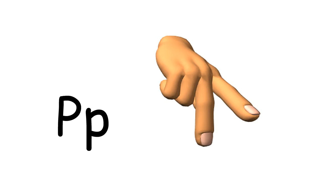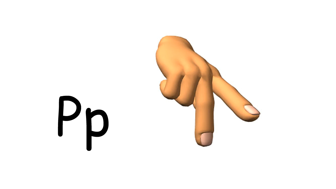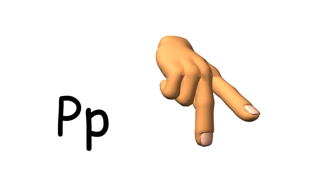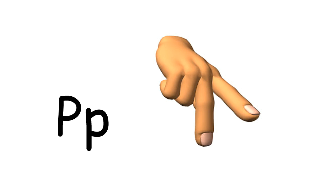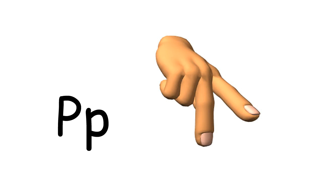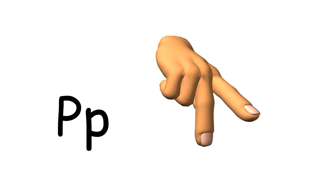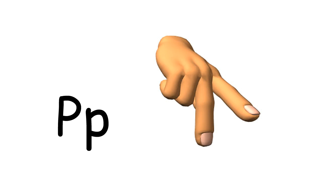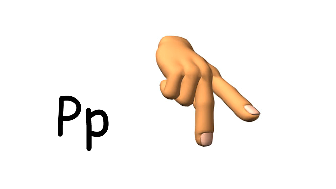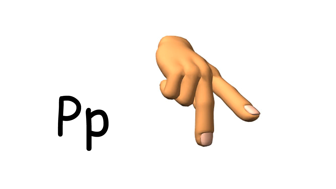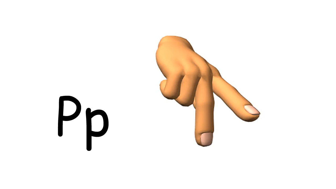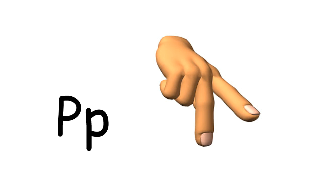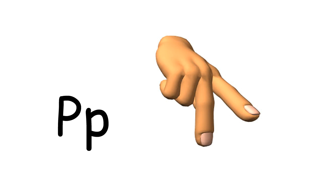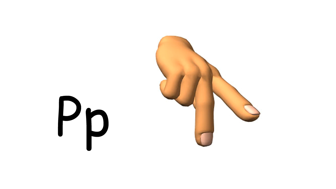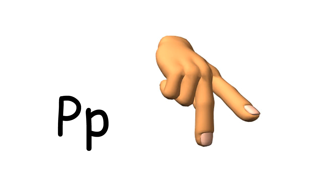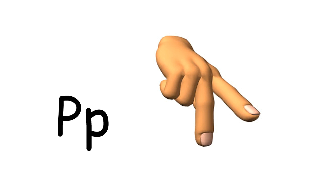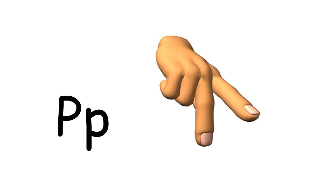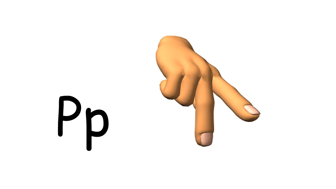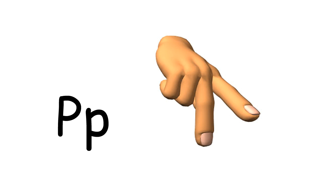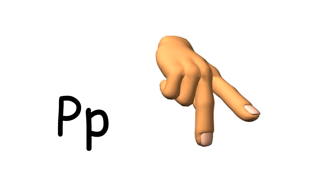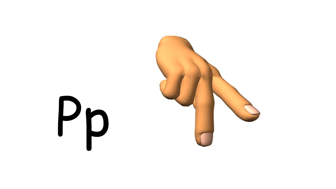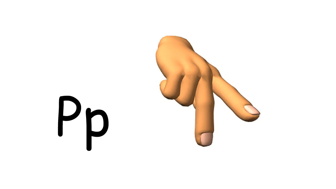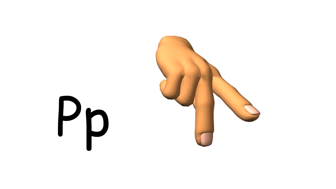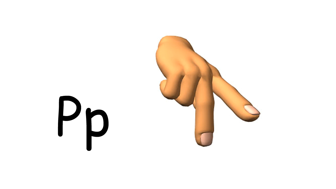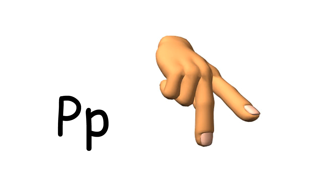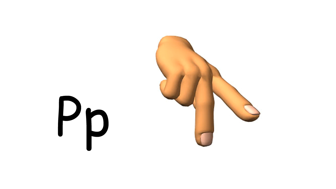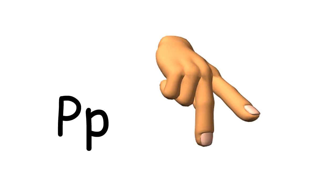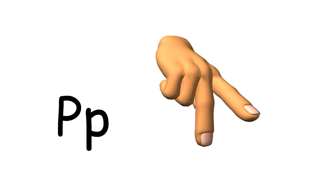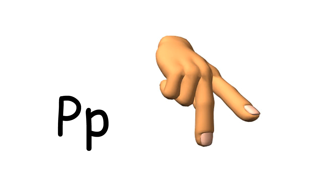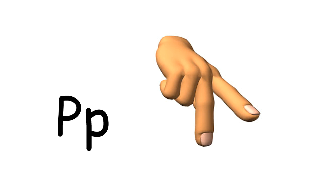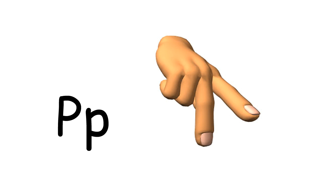p